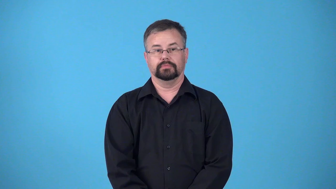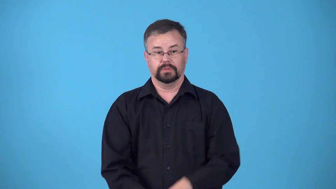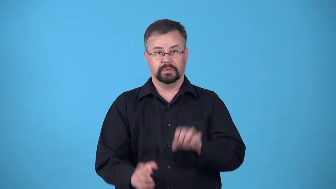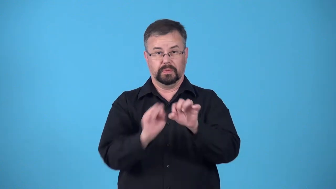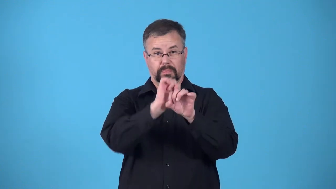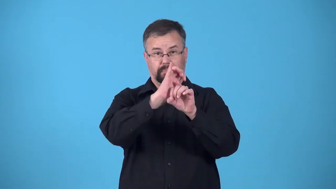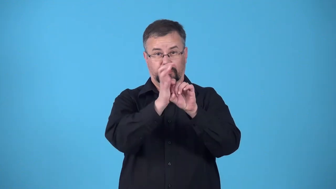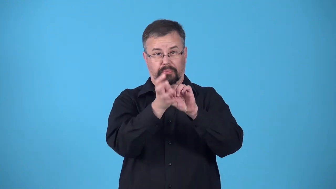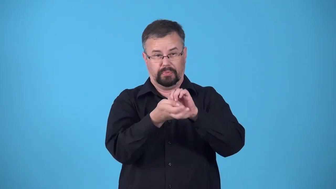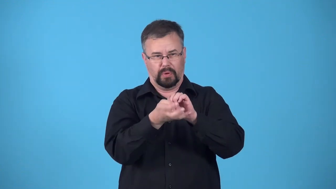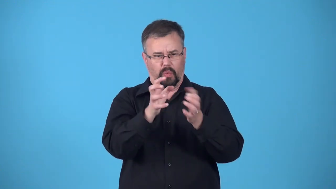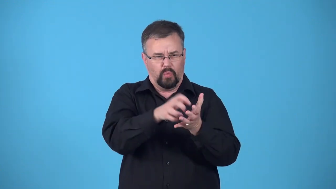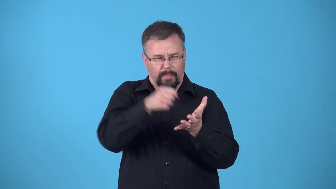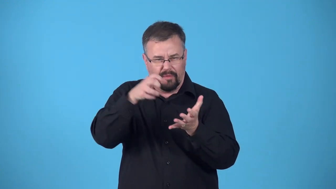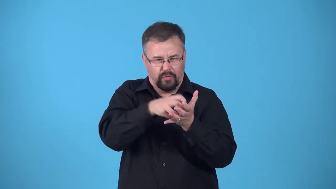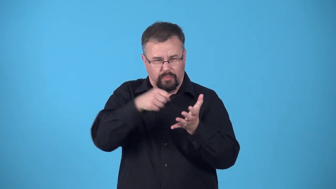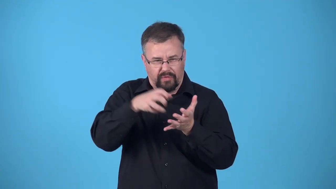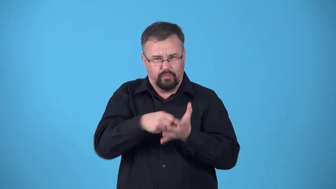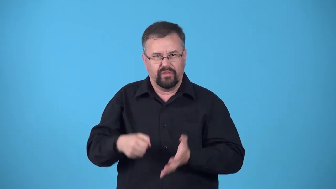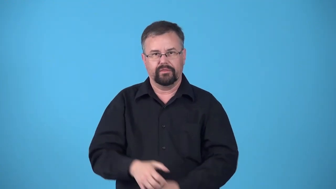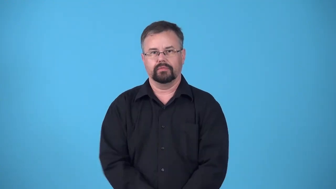burr